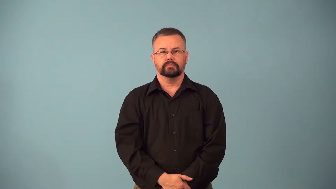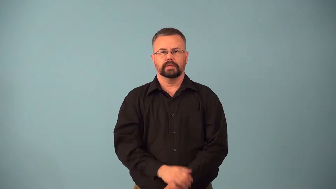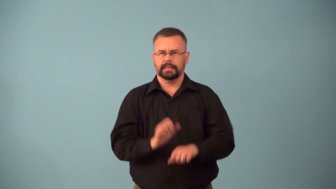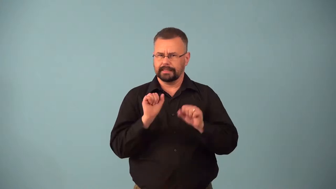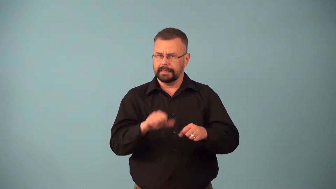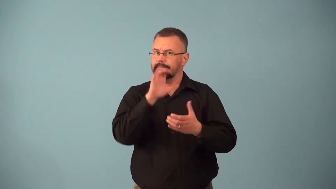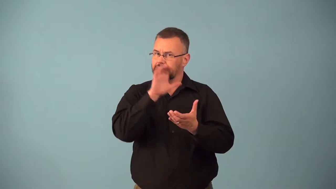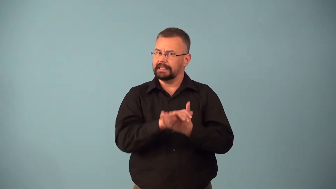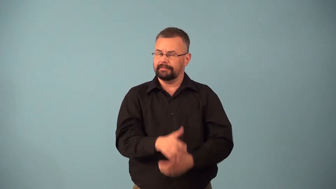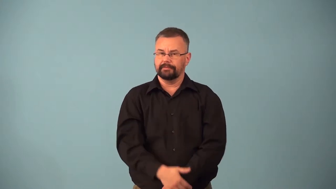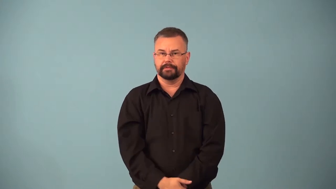believable